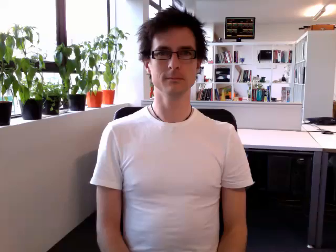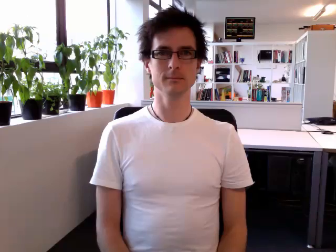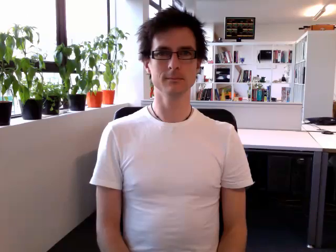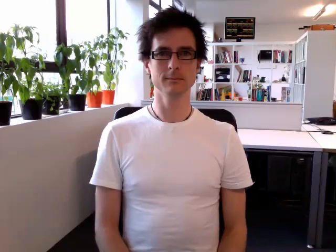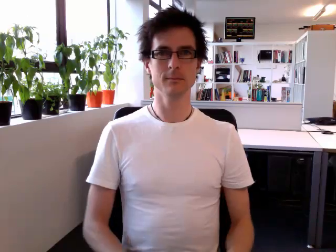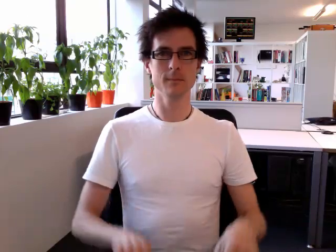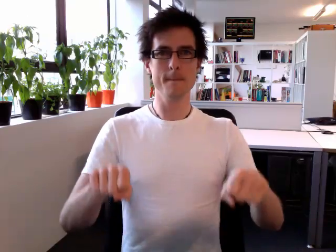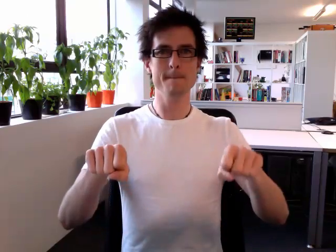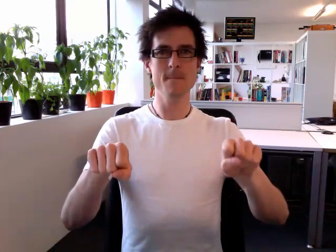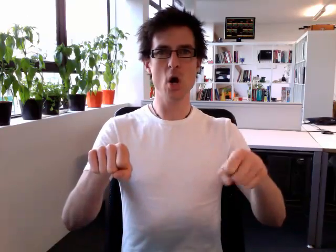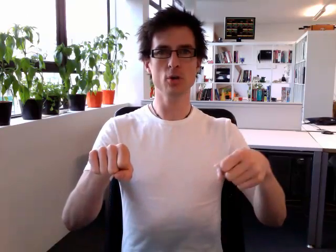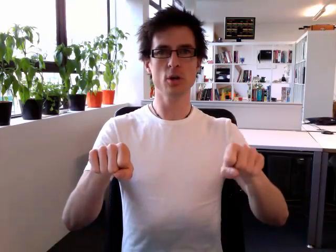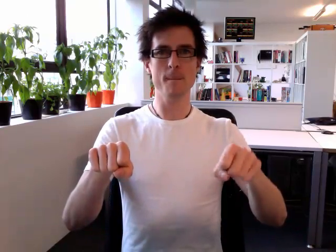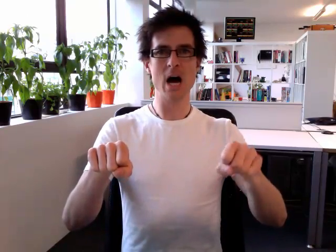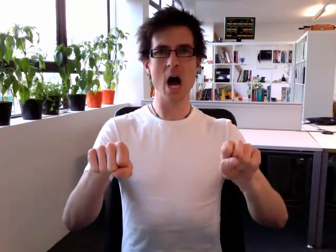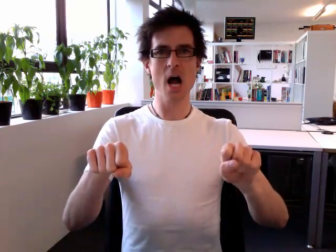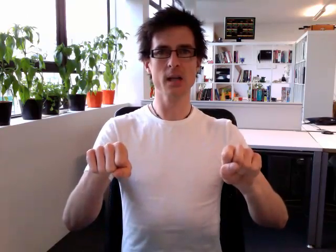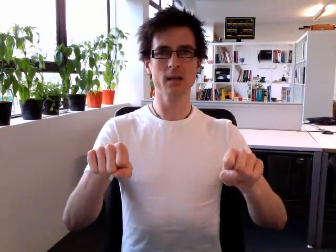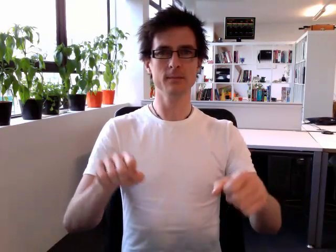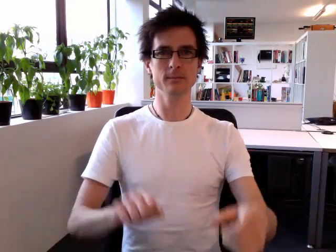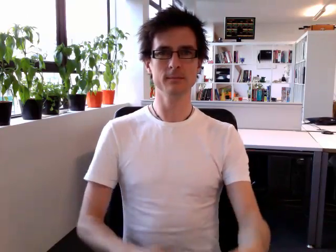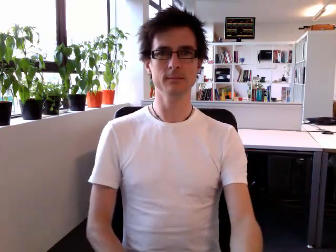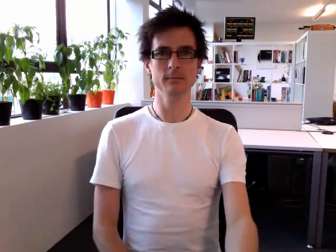motorbike